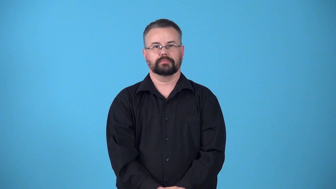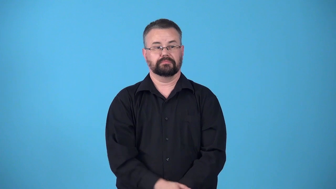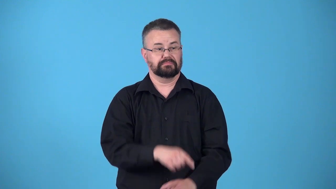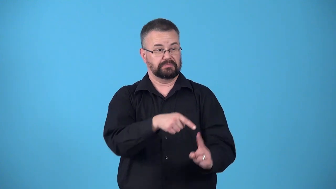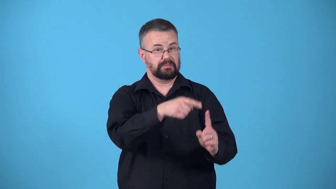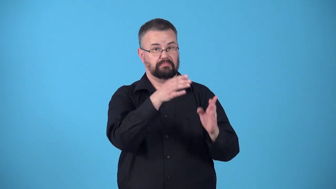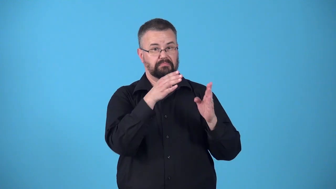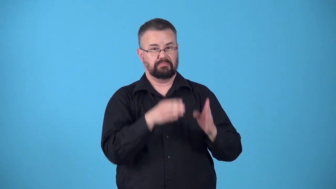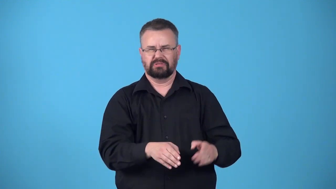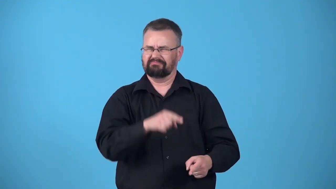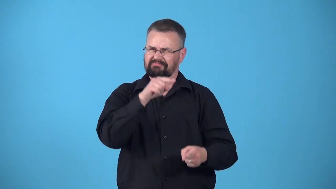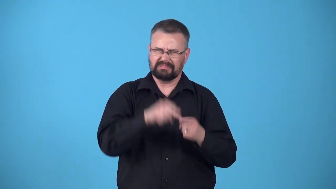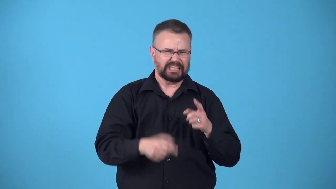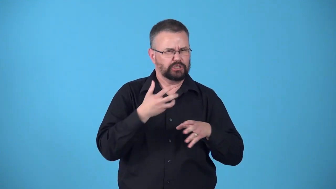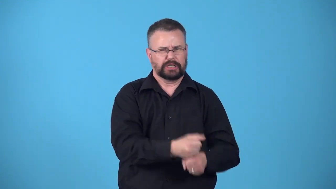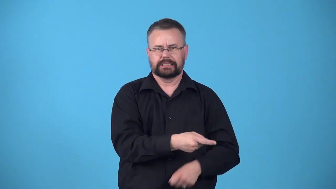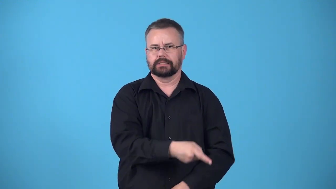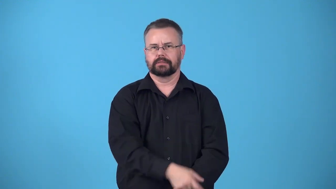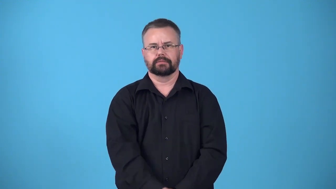cloud of suspicion